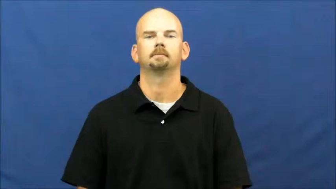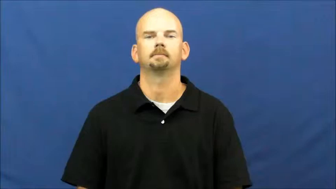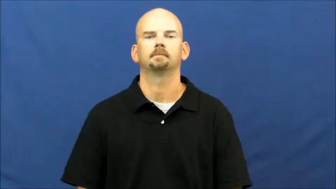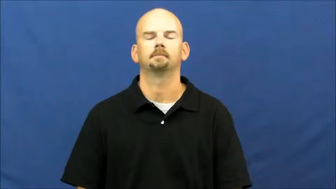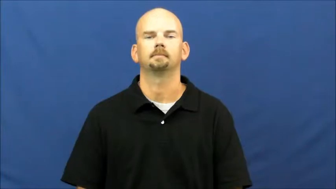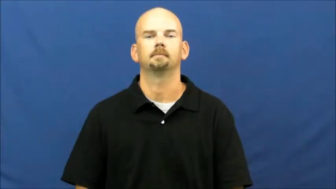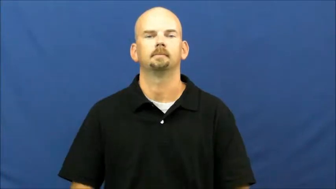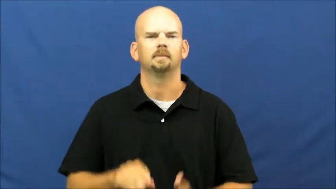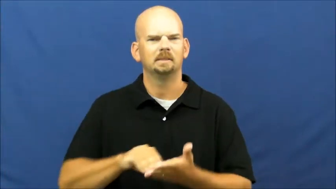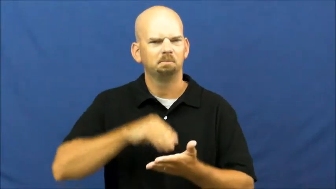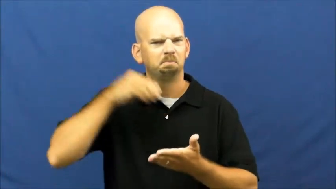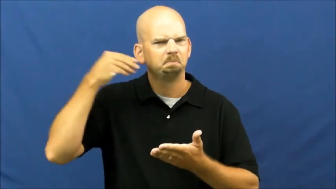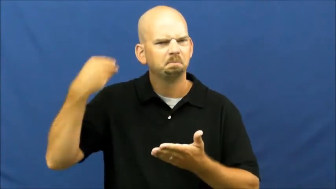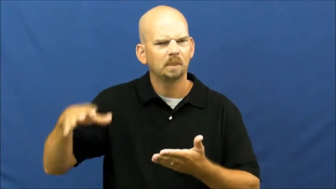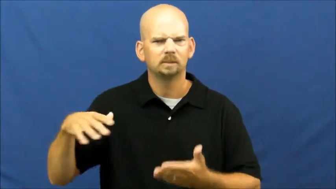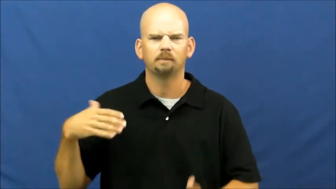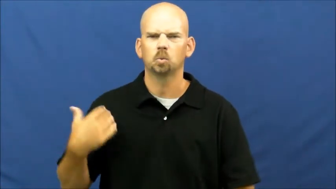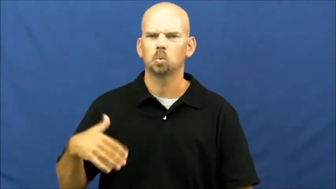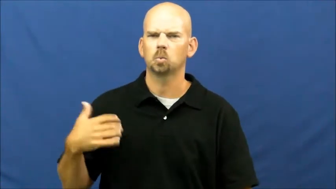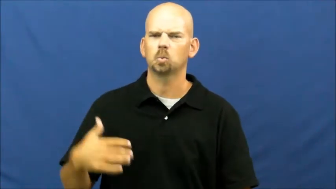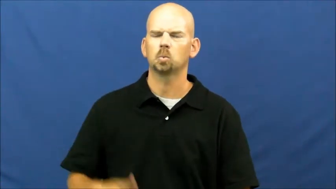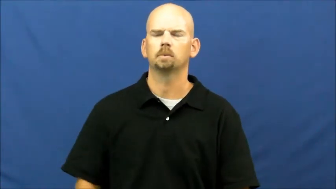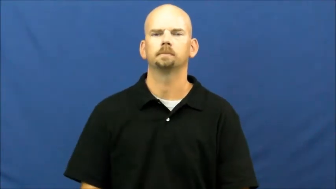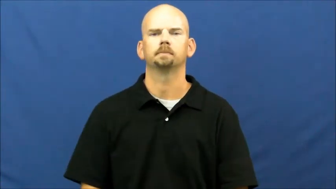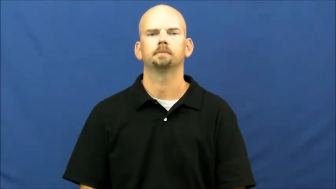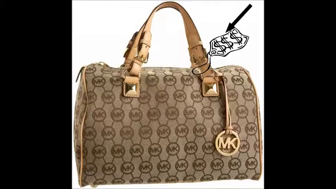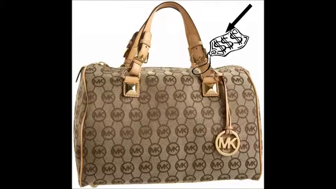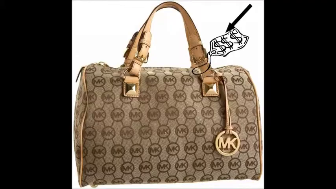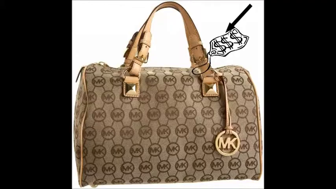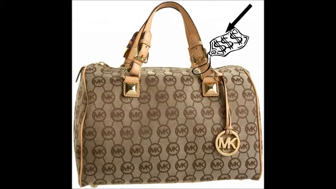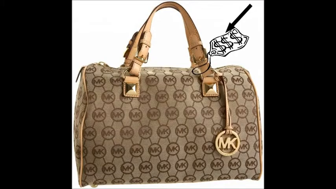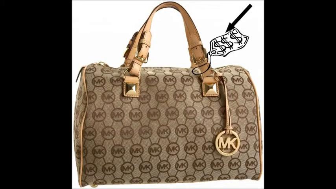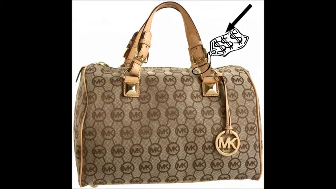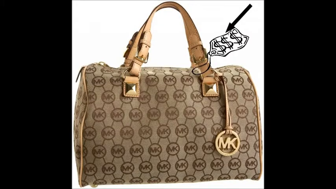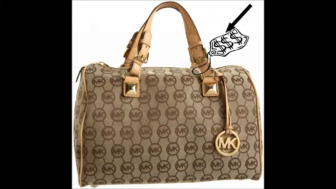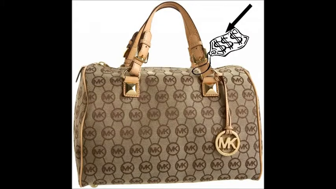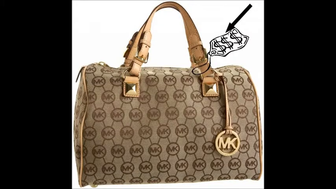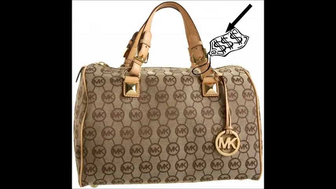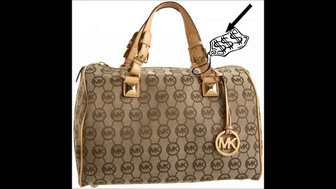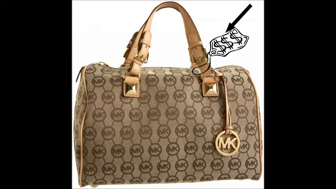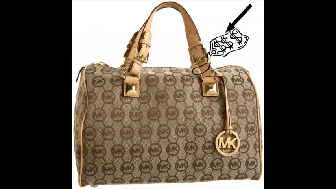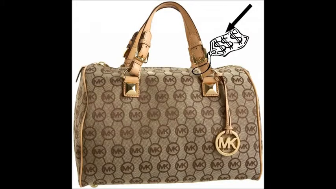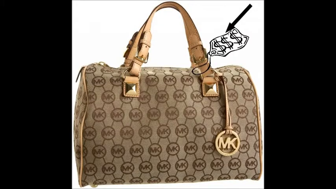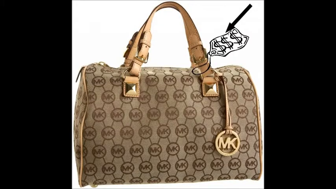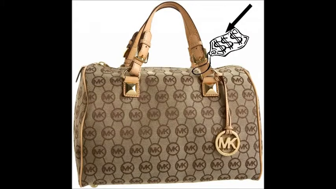expensive,pricey,costly,poncy